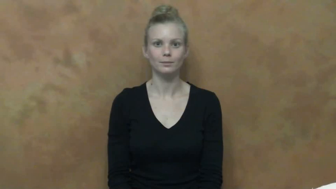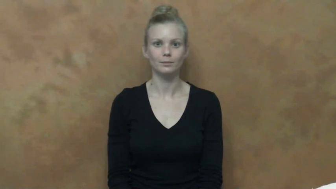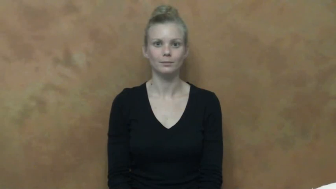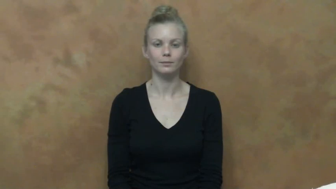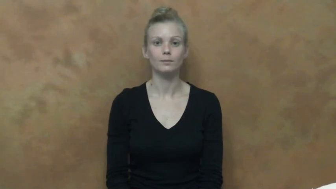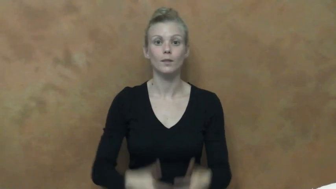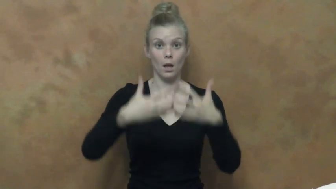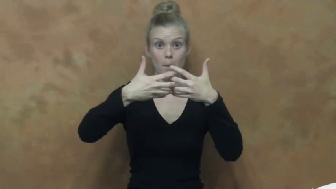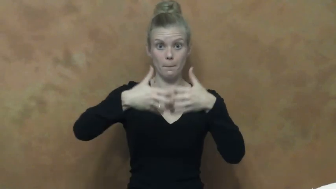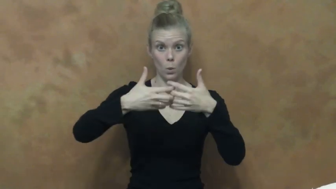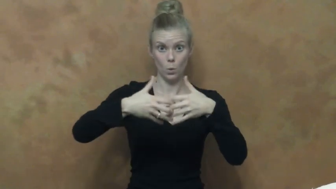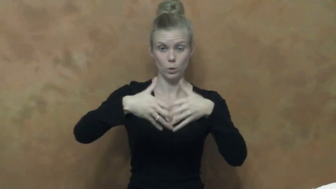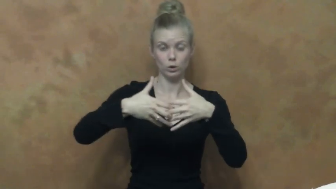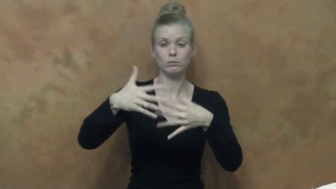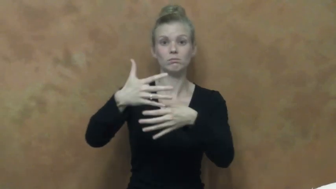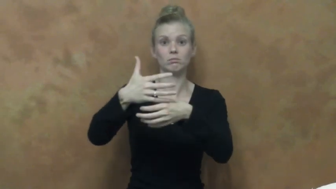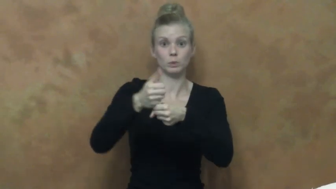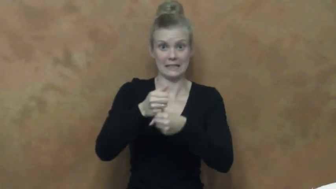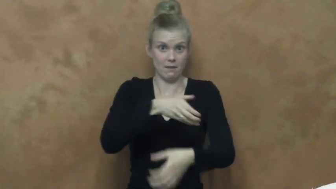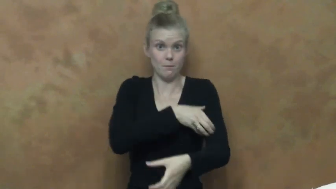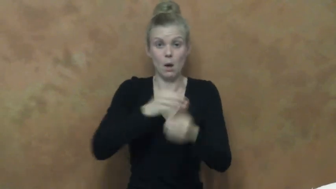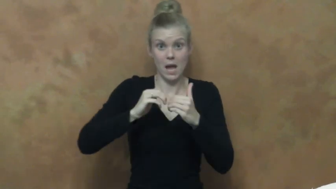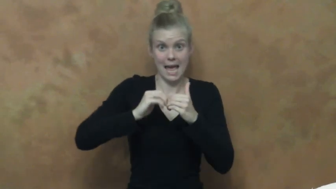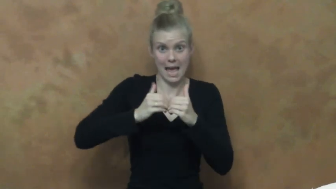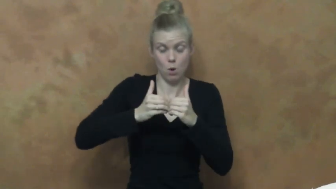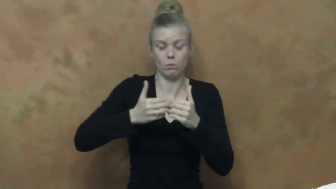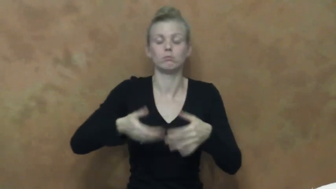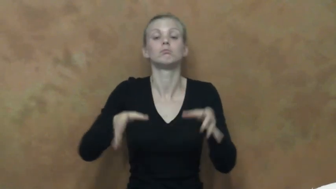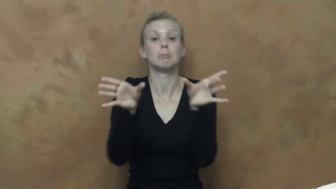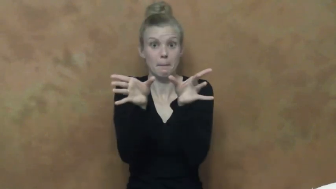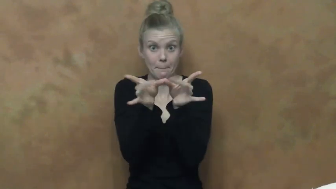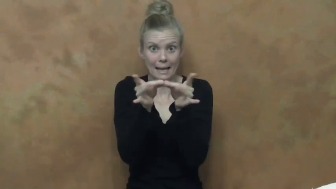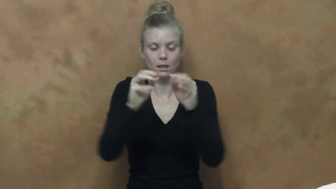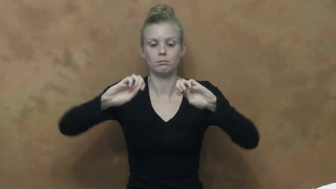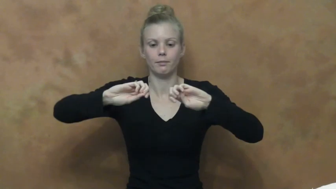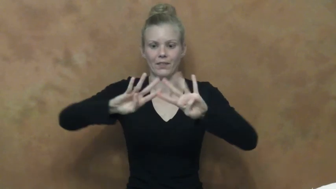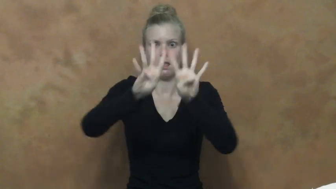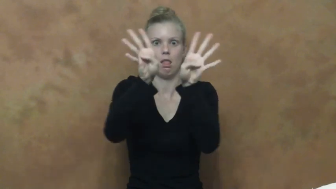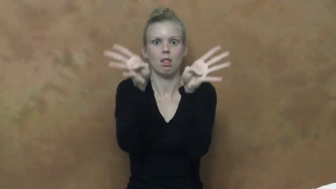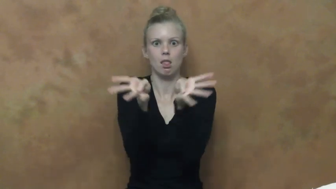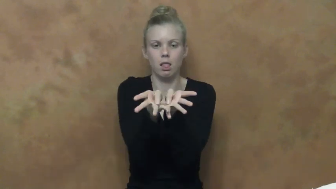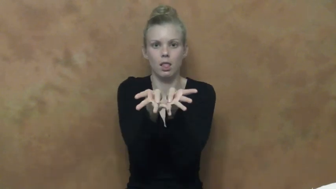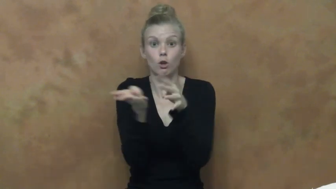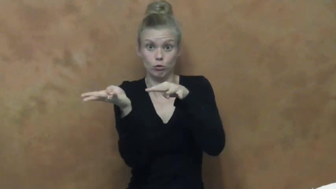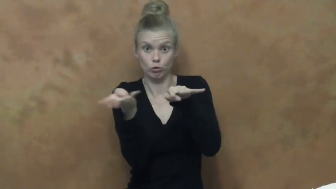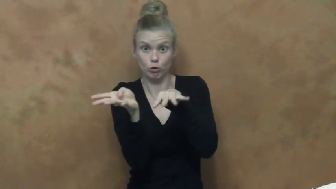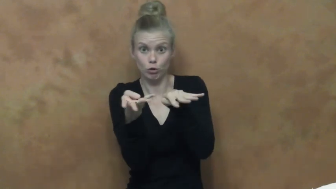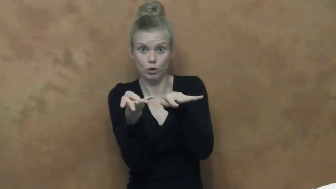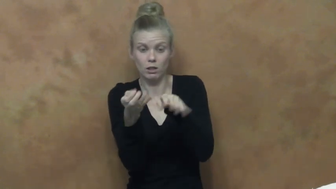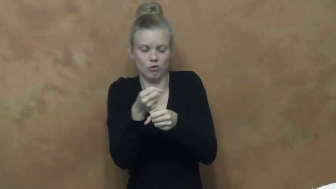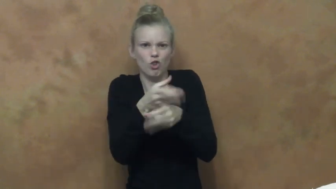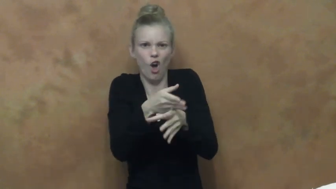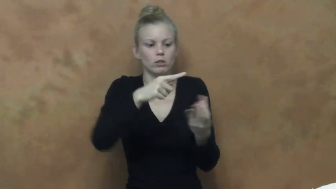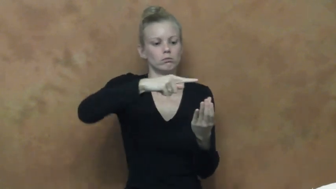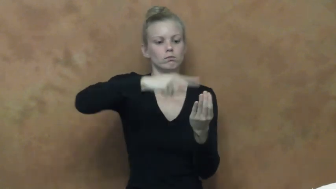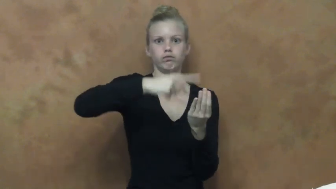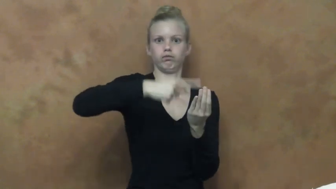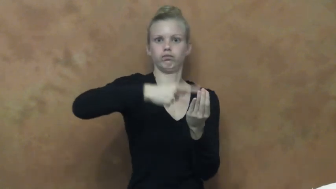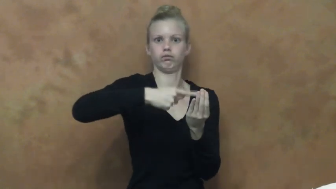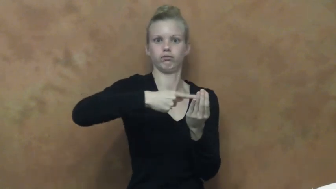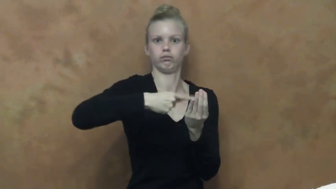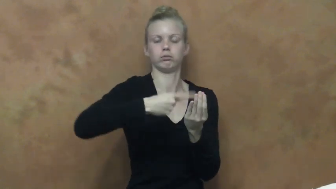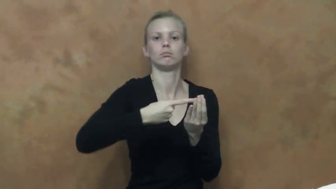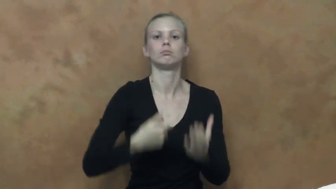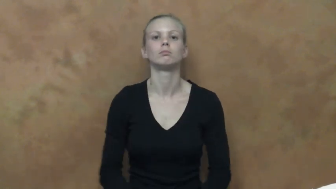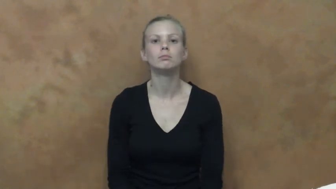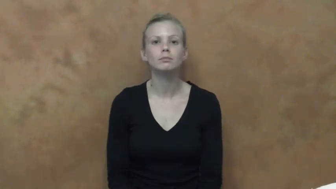asynchronous motor